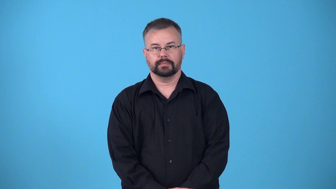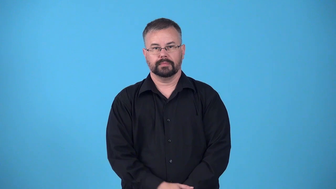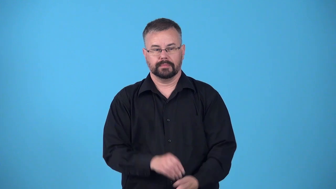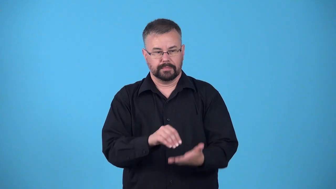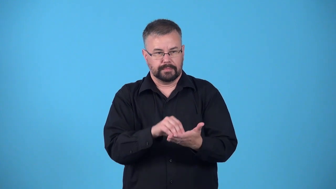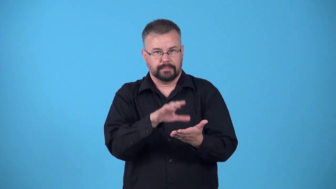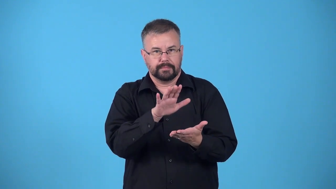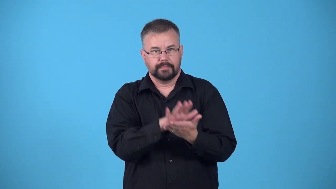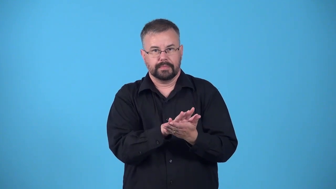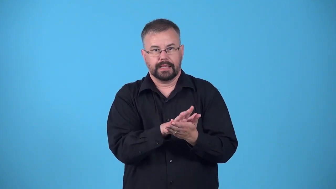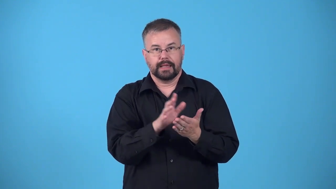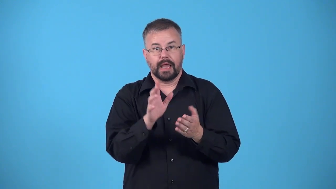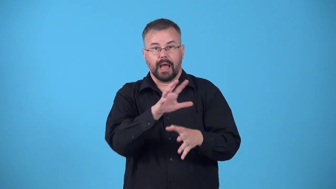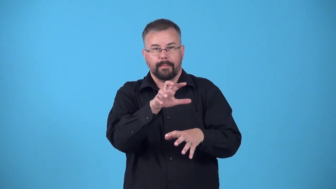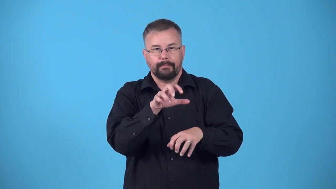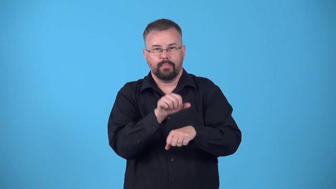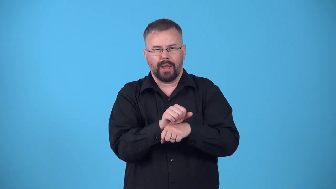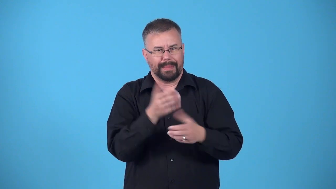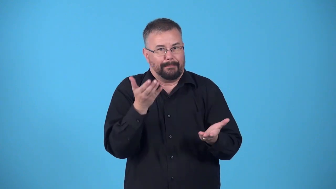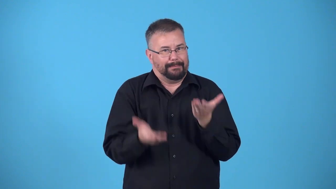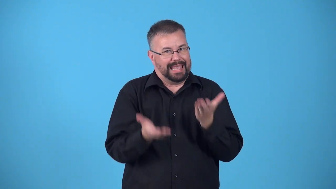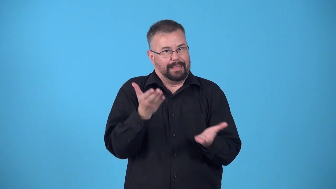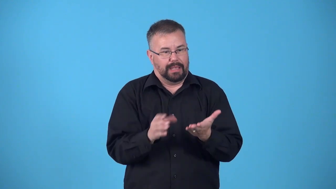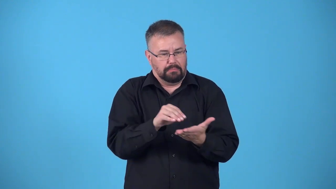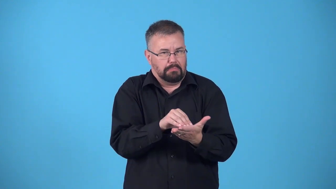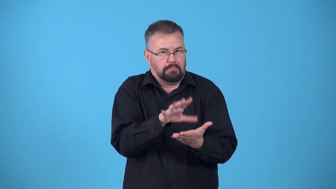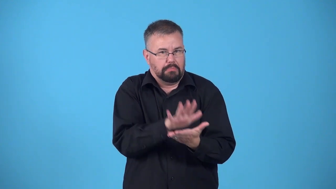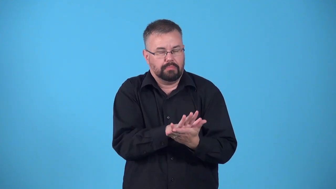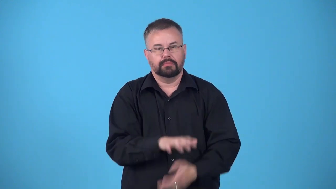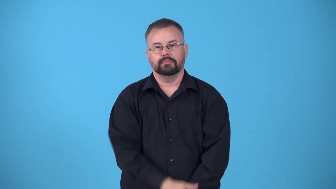pencil in